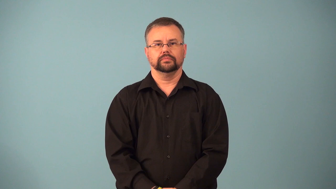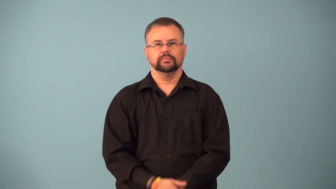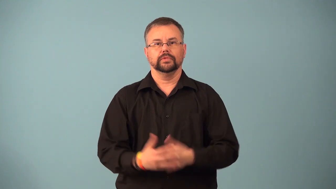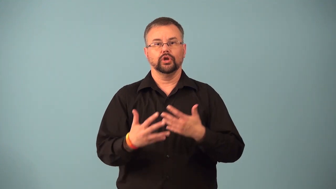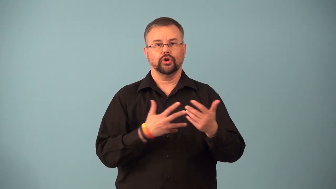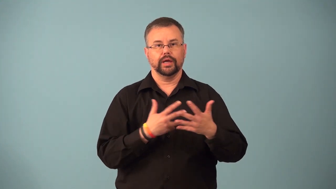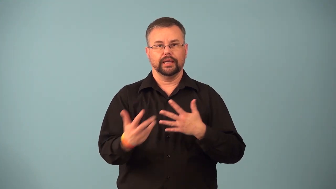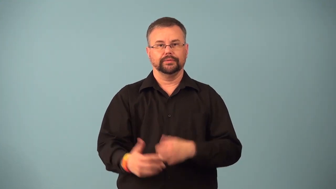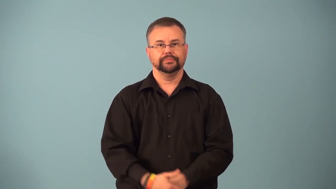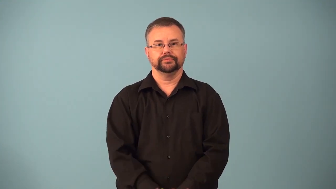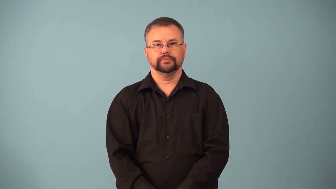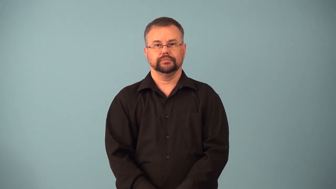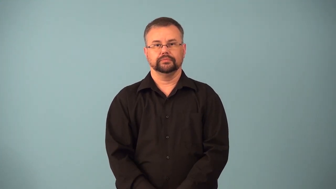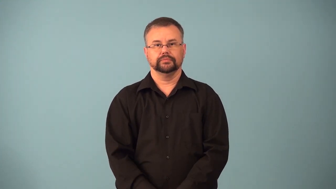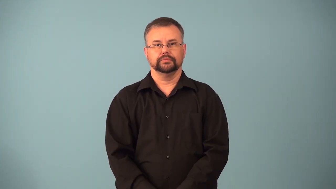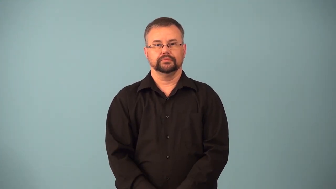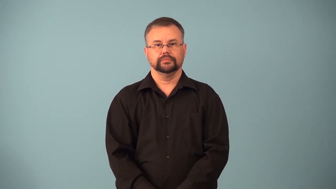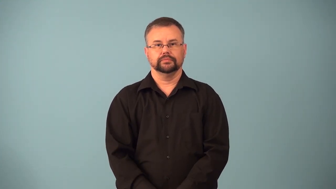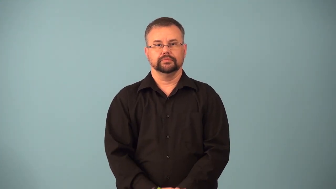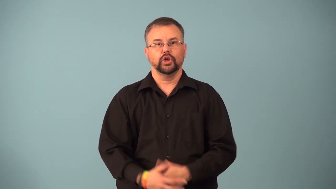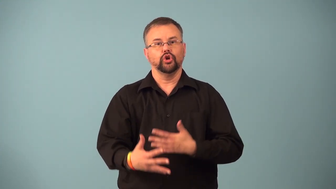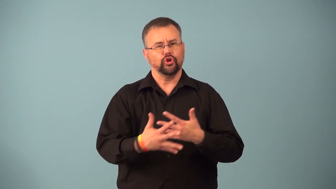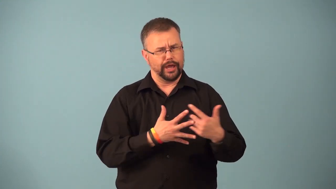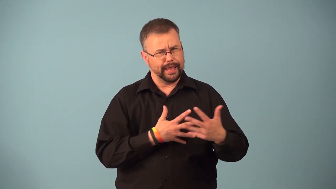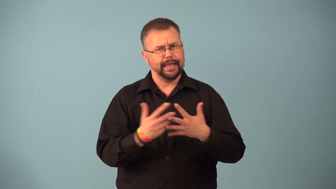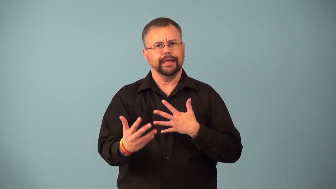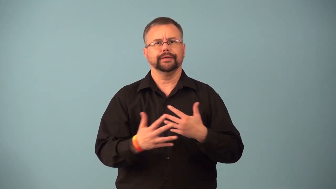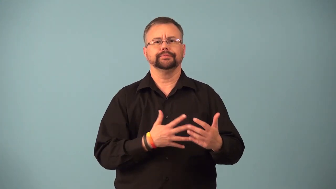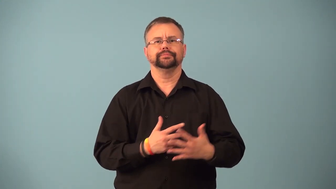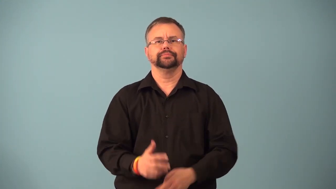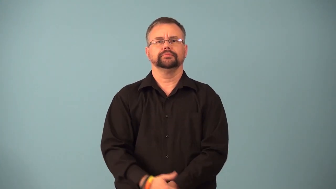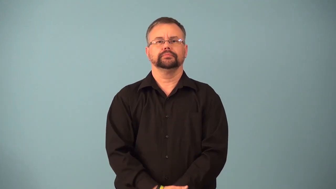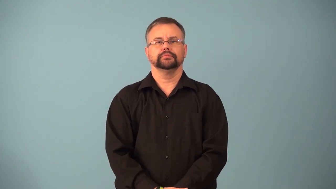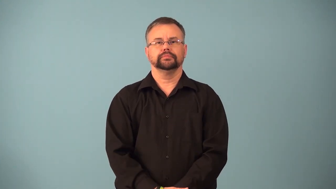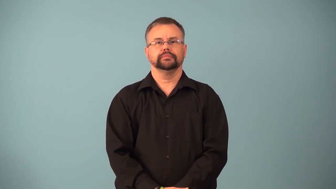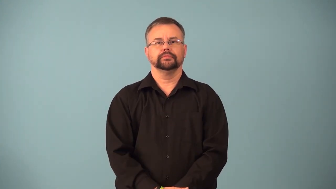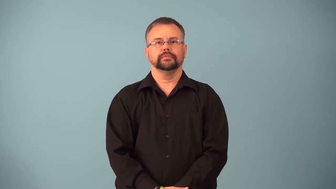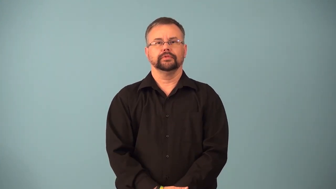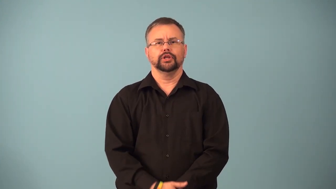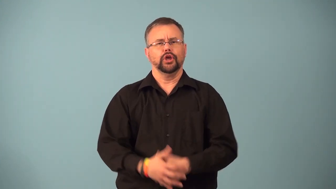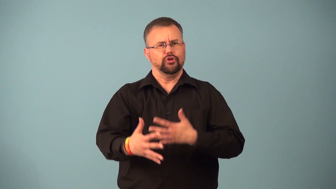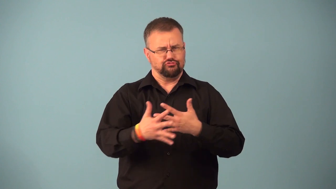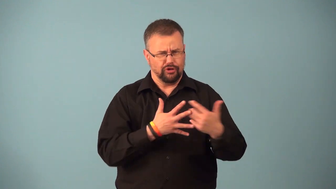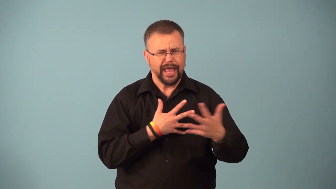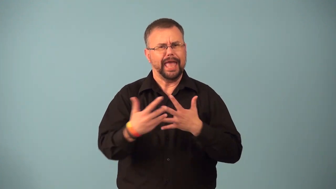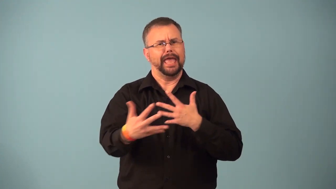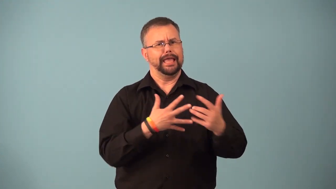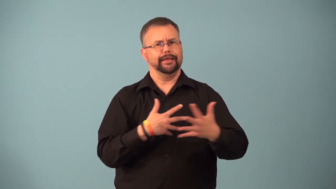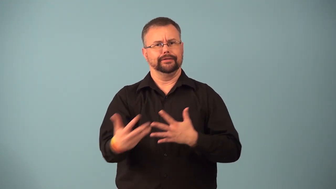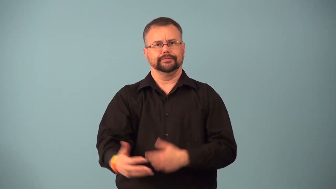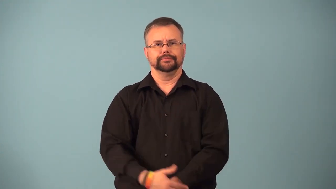gray,grayer,grayest